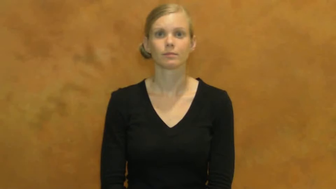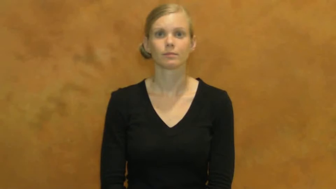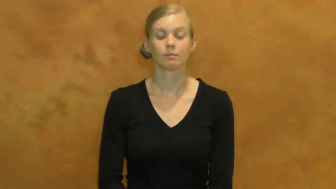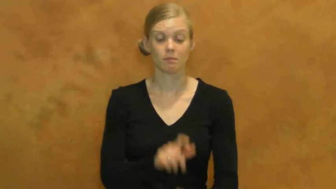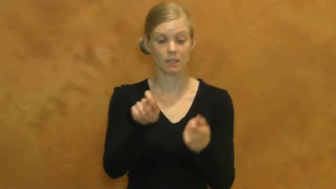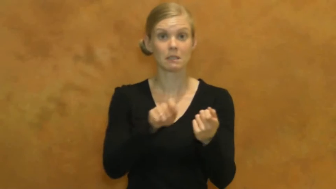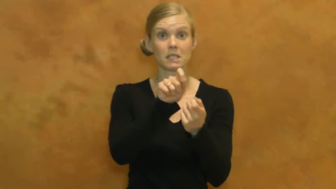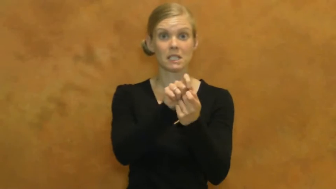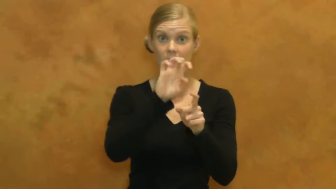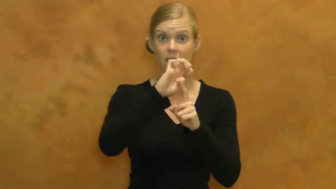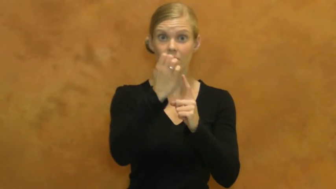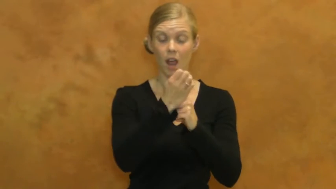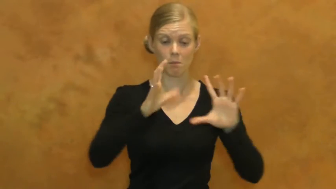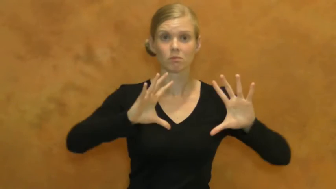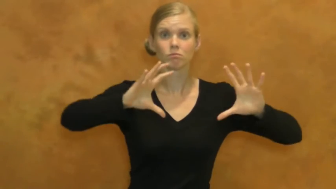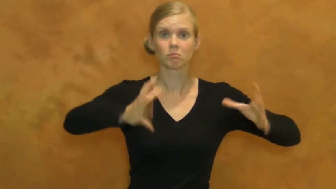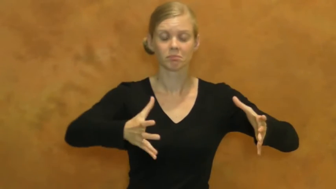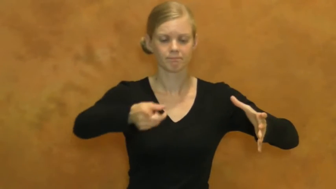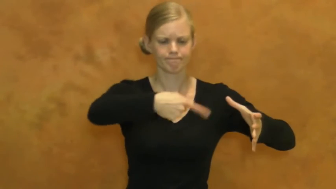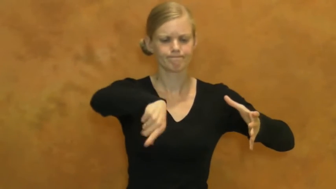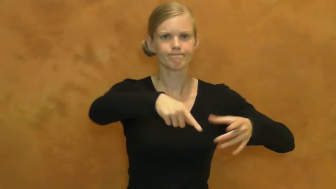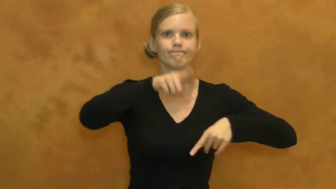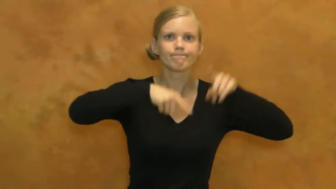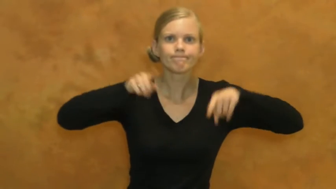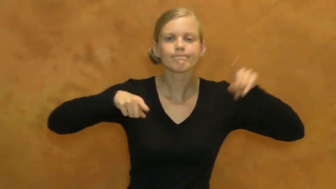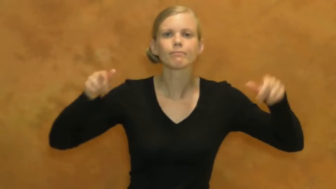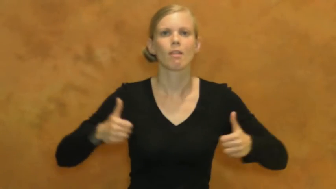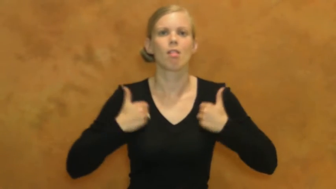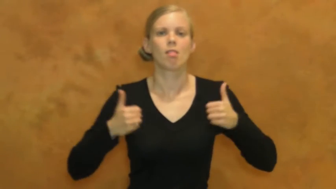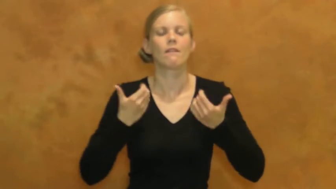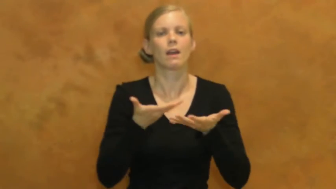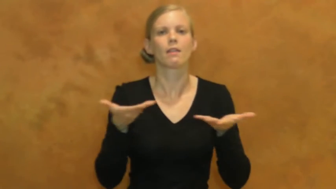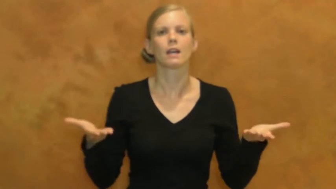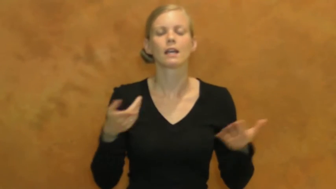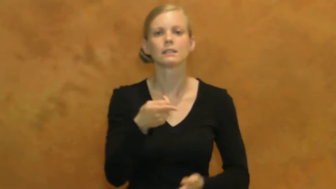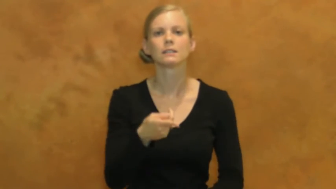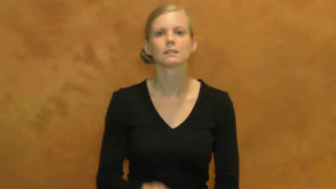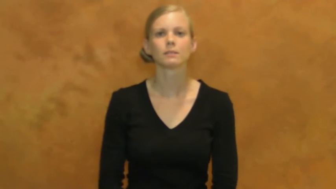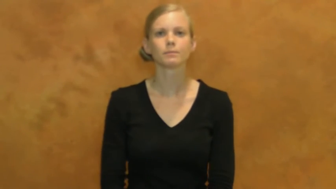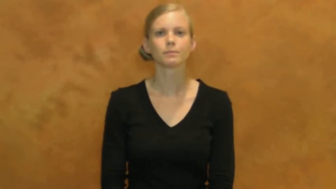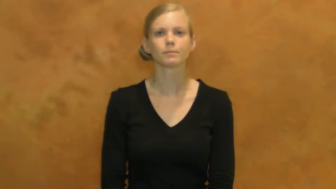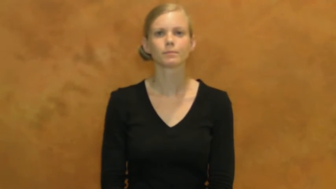biodiversity